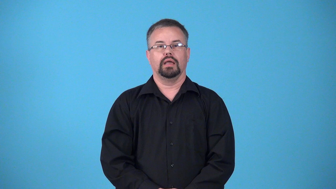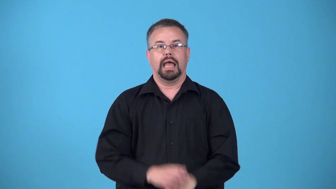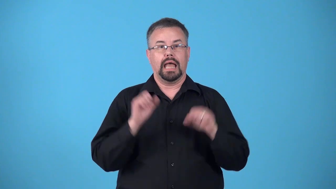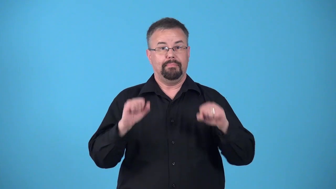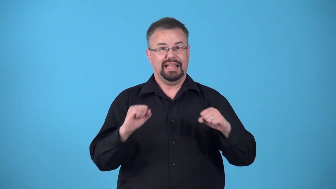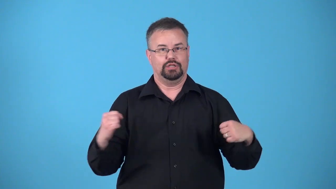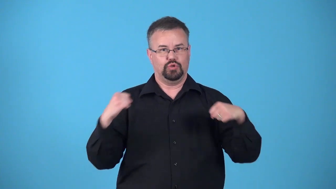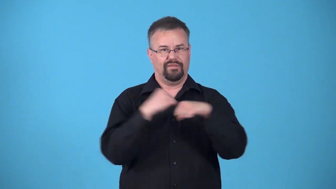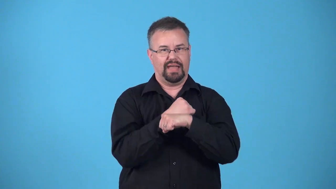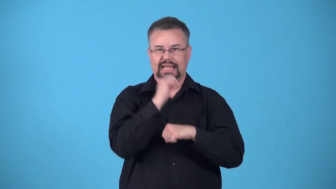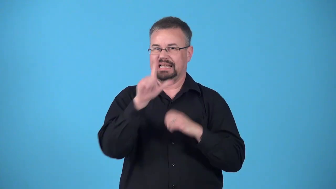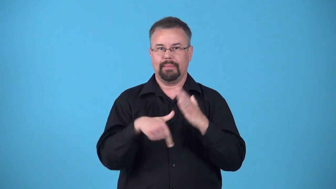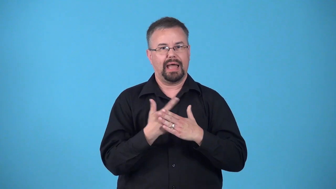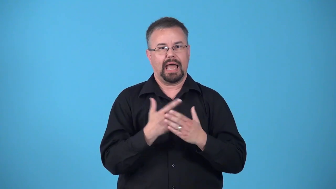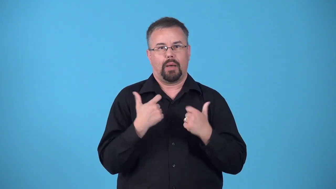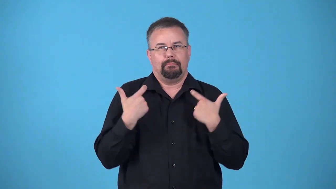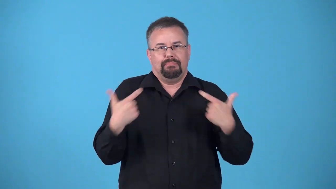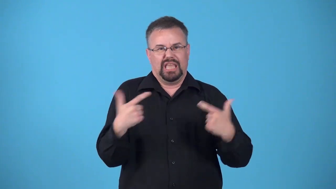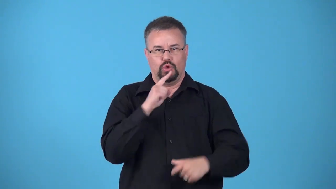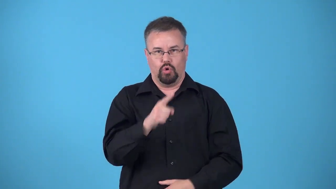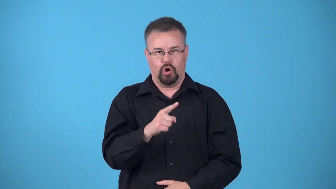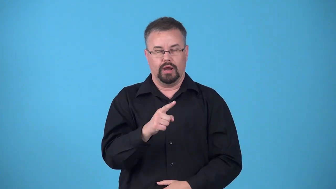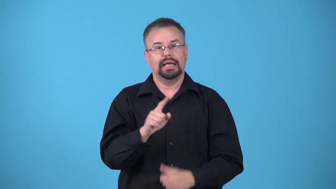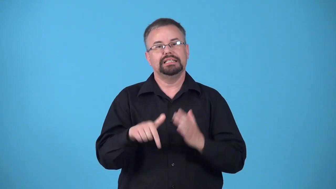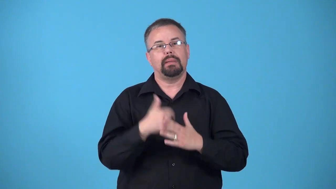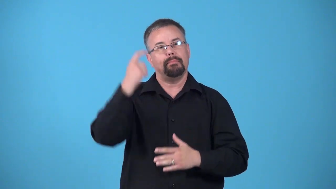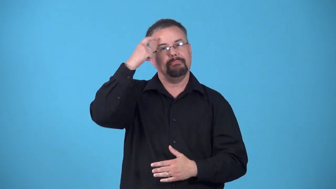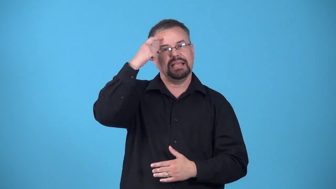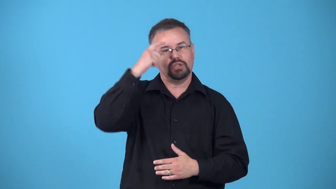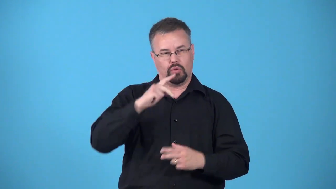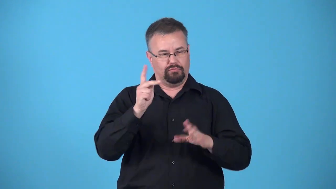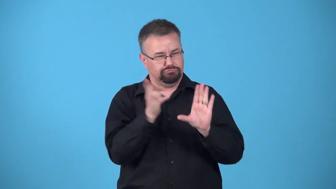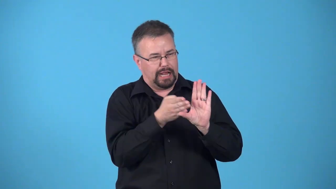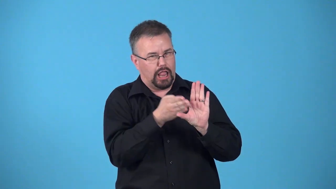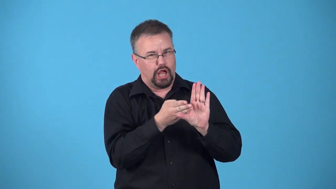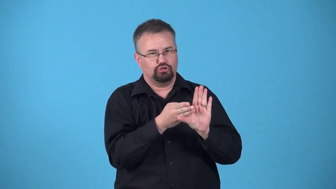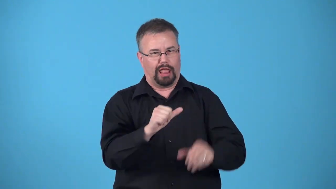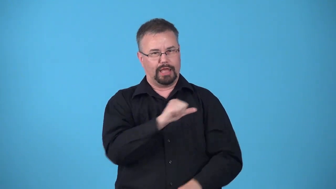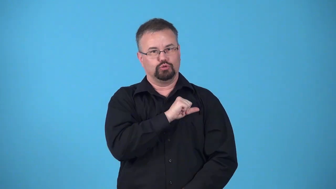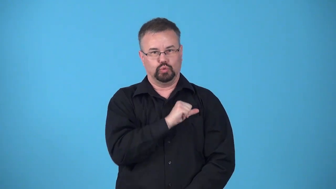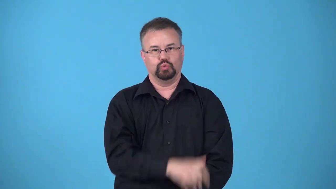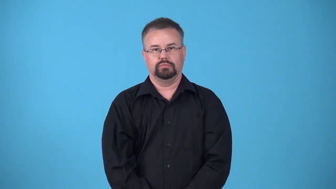it's not the size of the dog in fight, it's the size of the fight in the dog